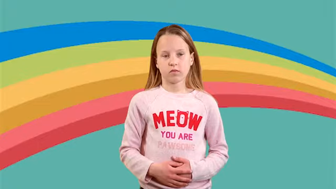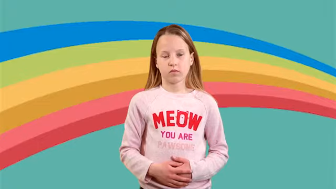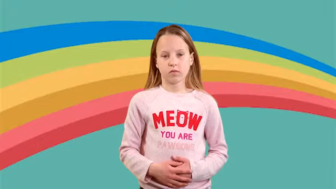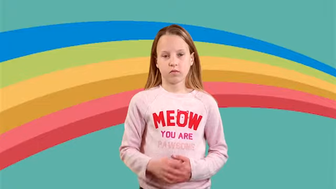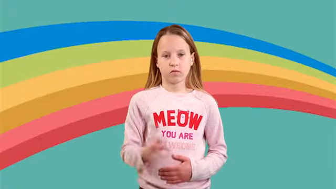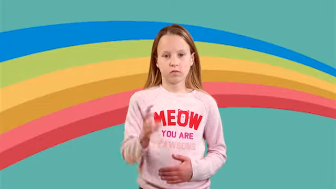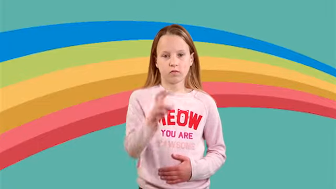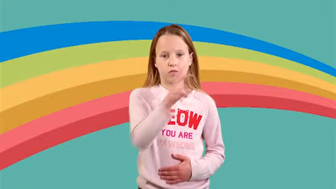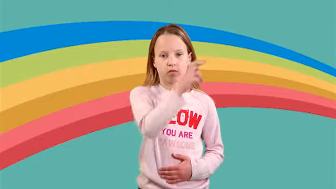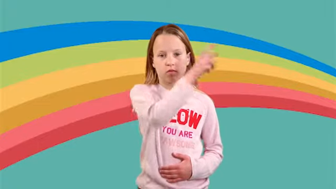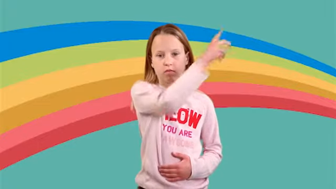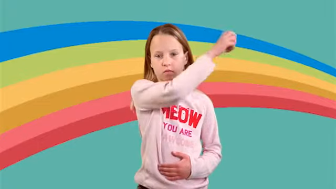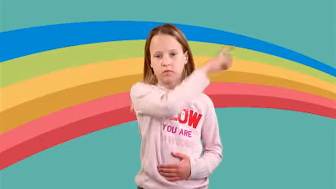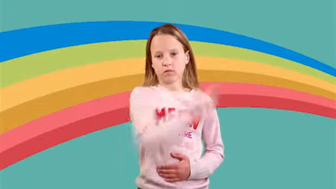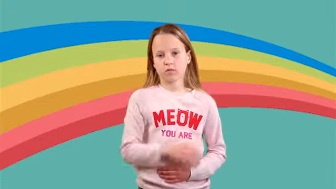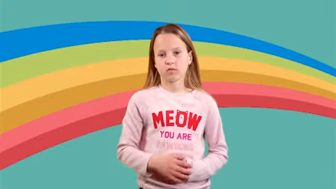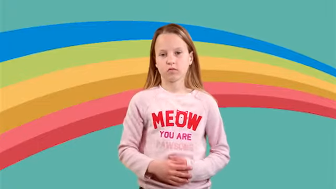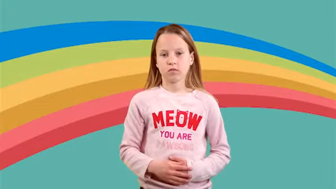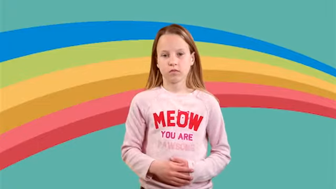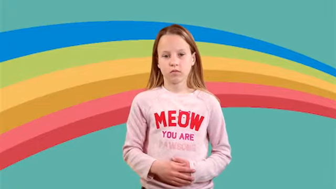Stairs